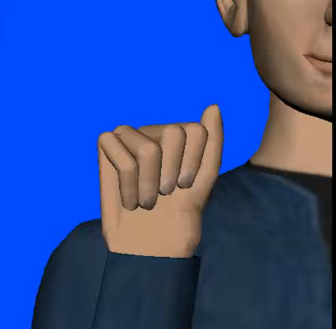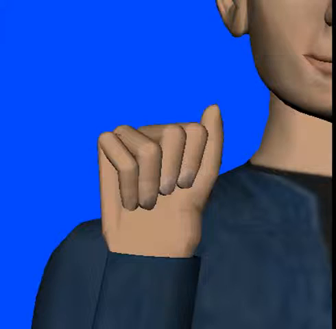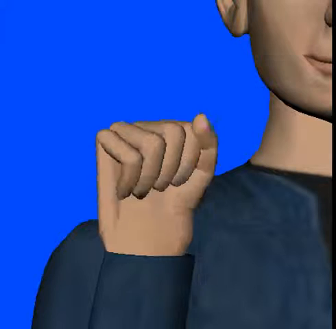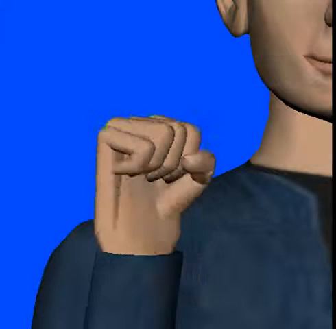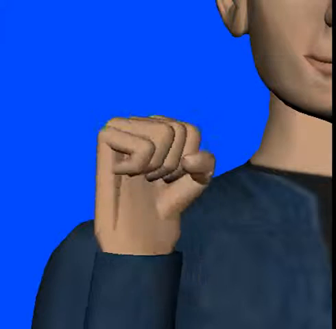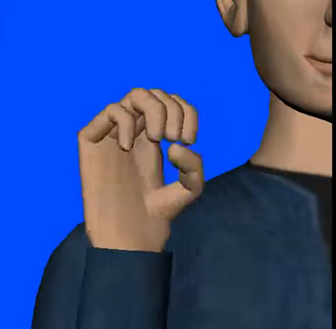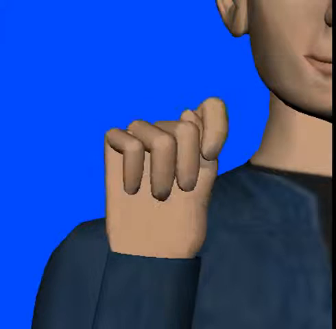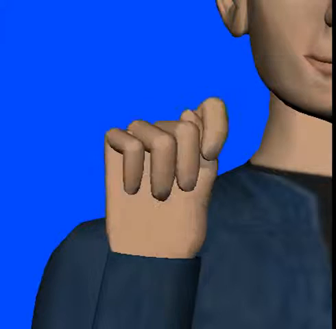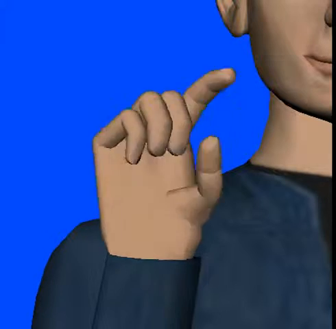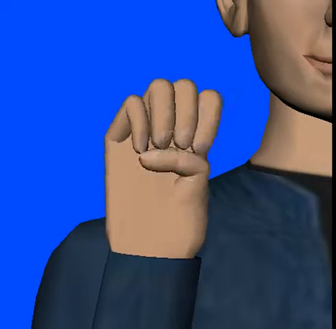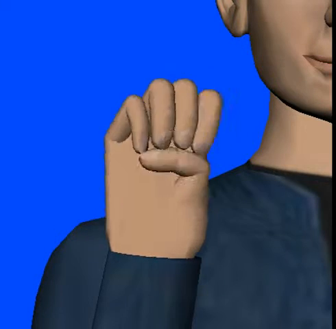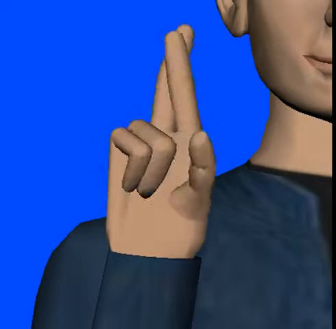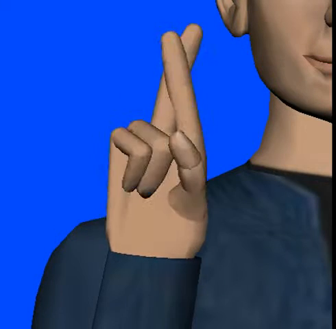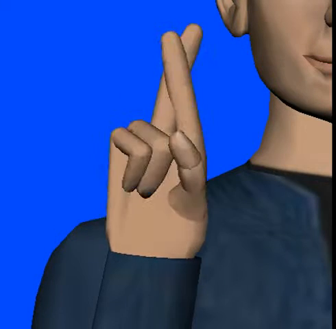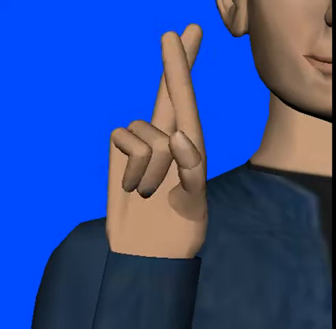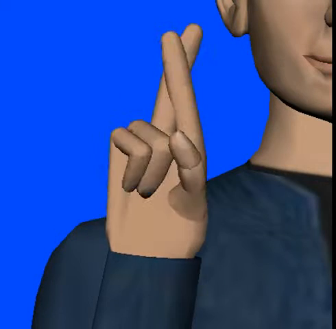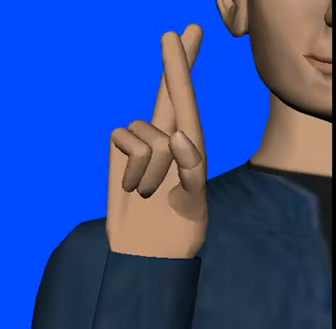aster